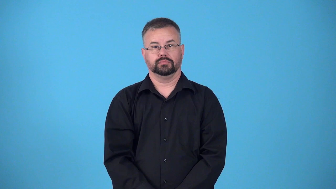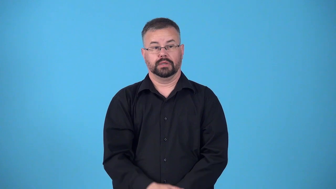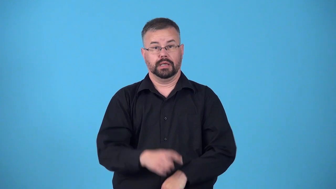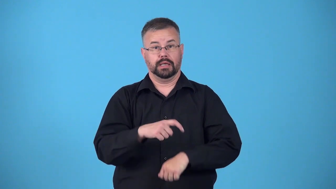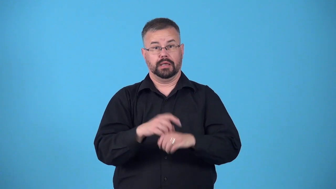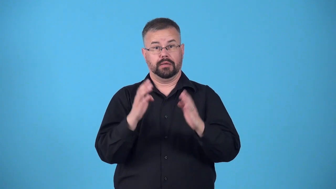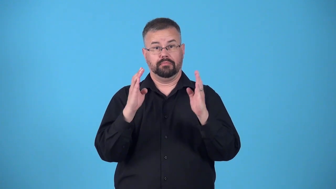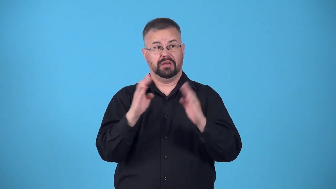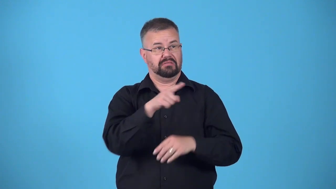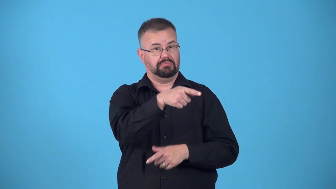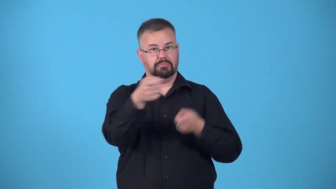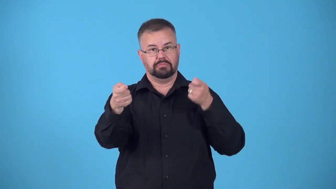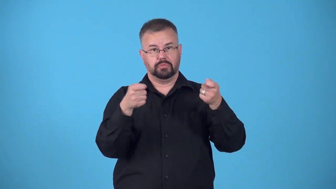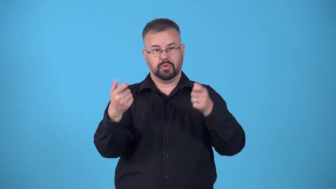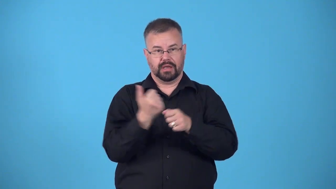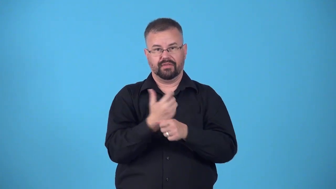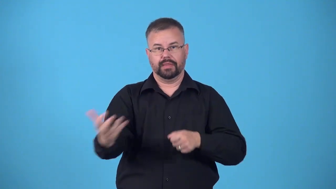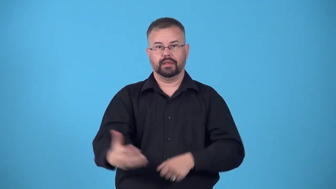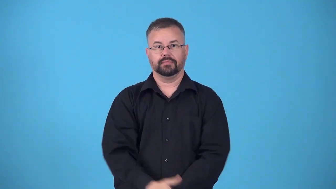reign-time in power